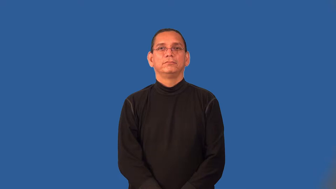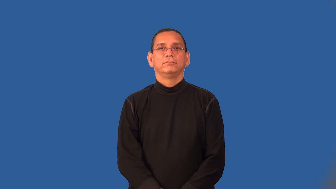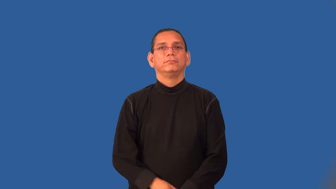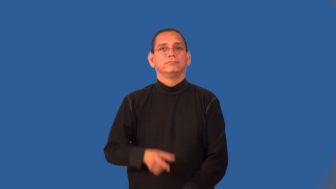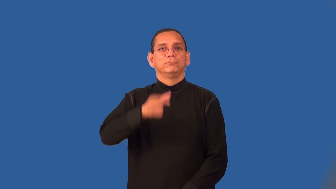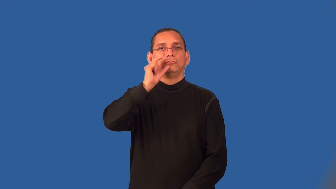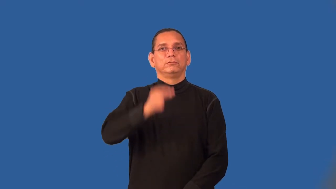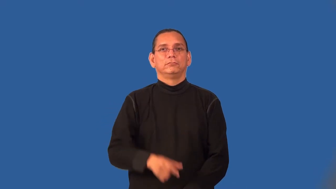shot-drink